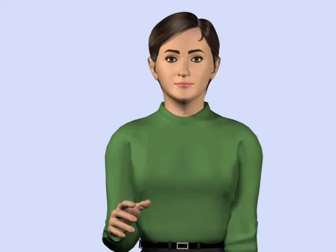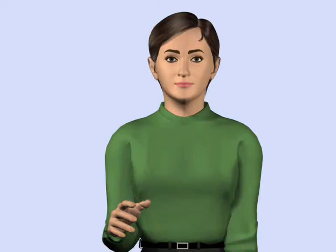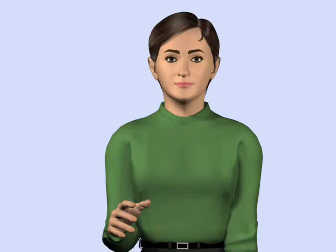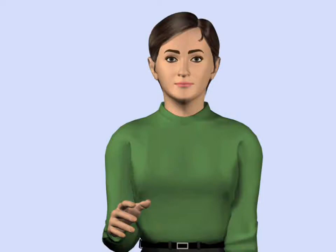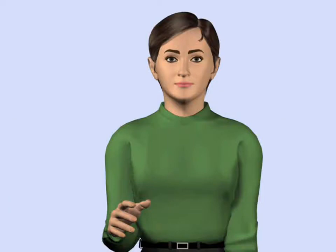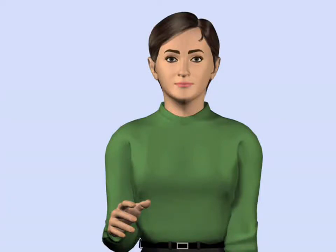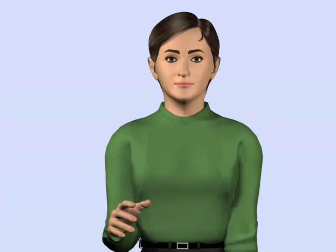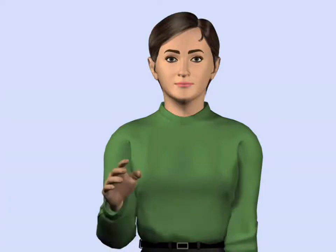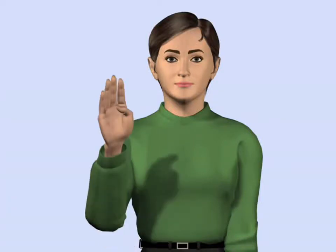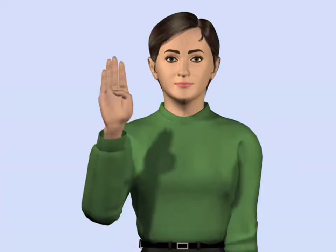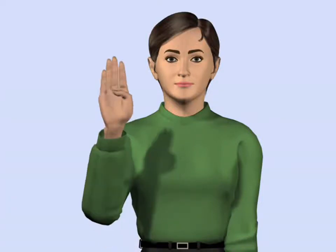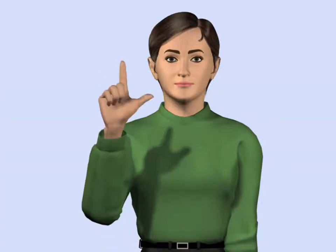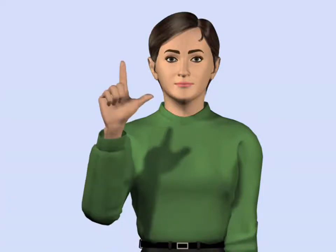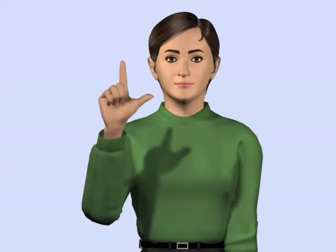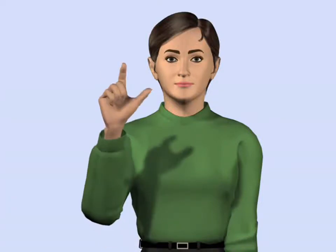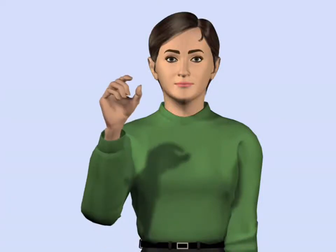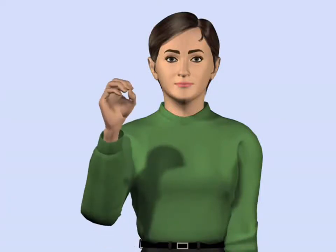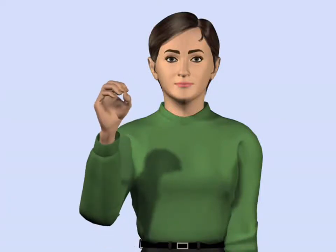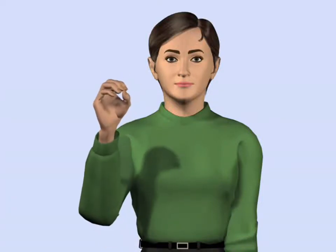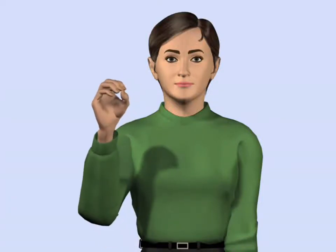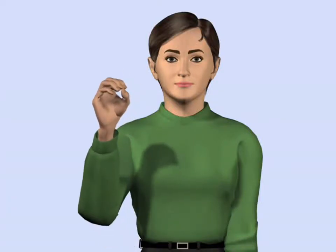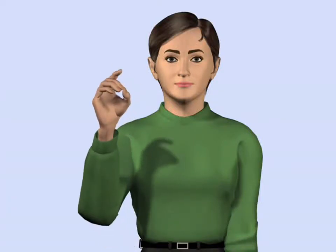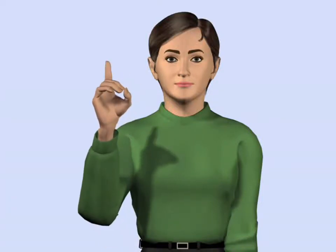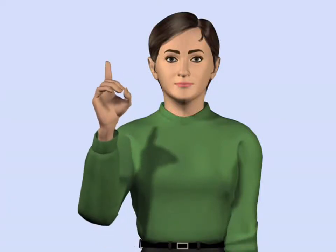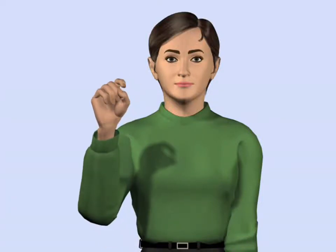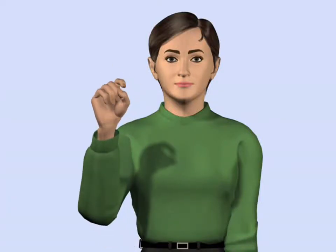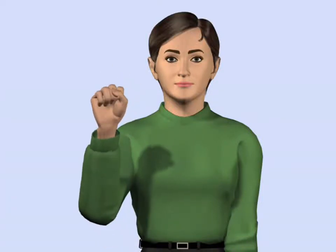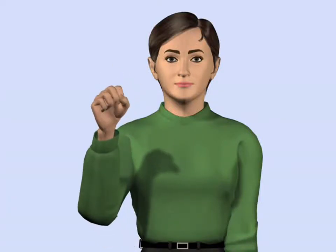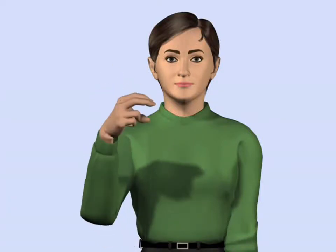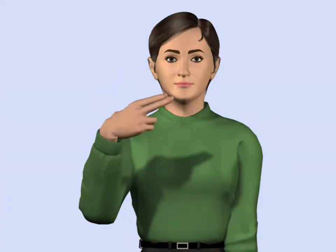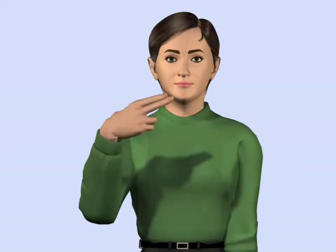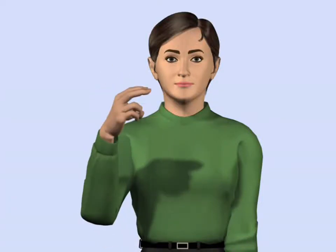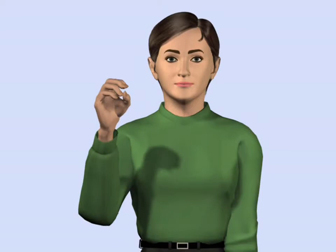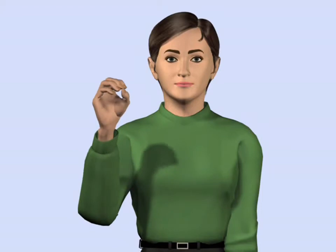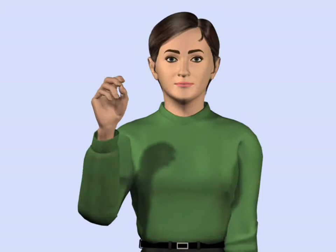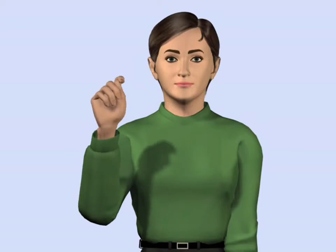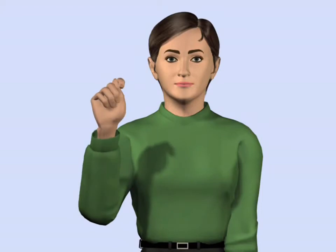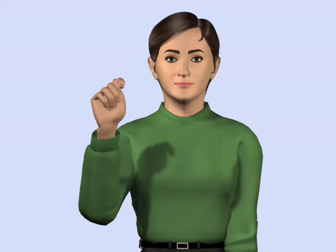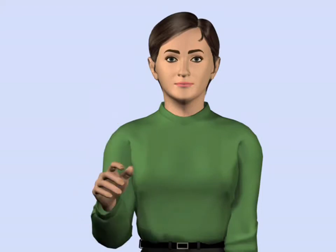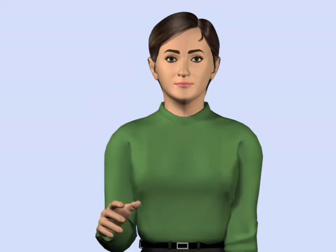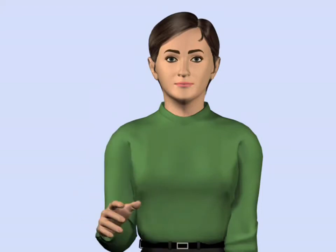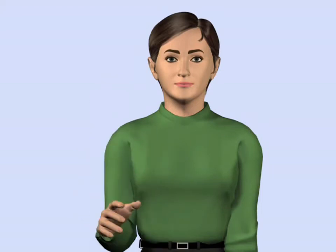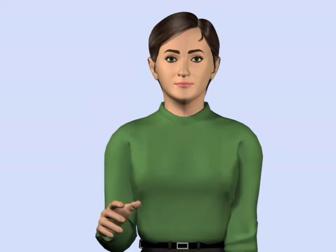bloodshot